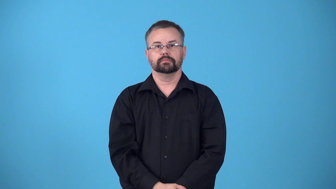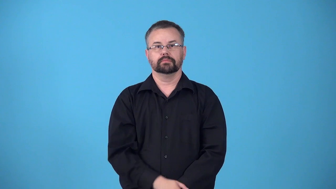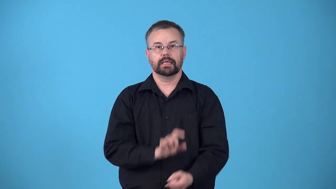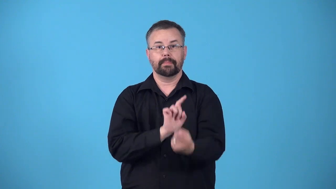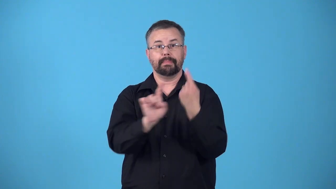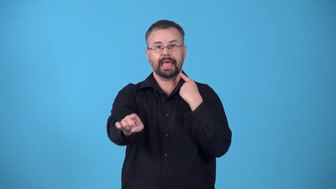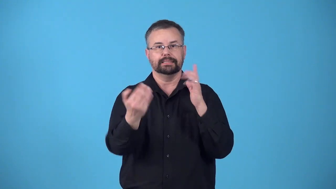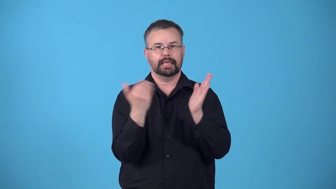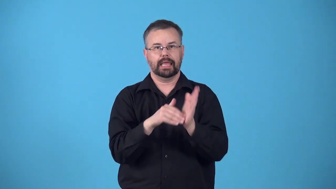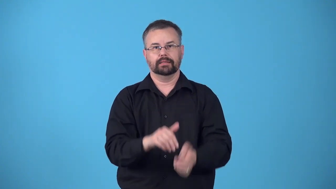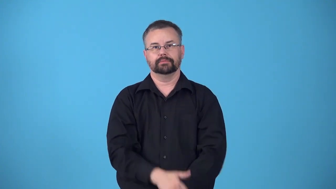repass